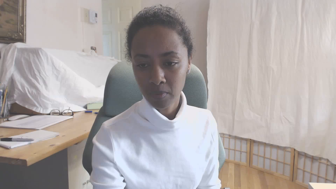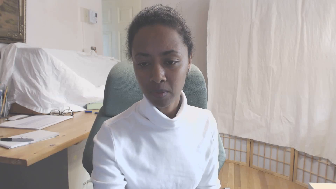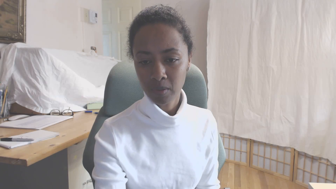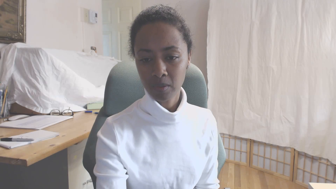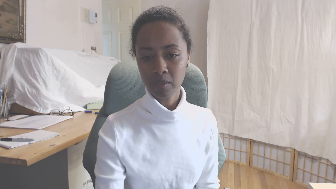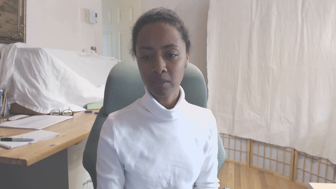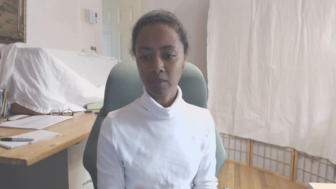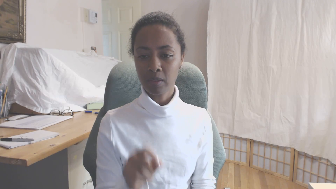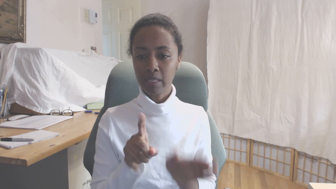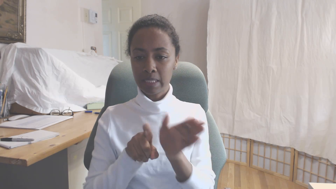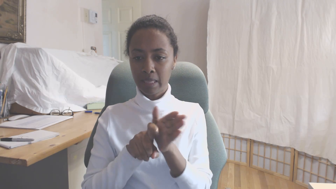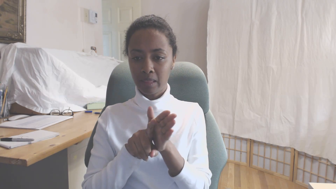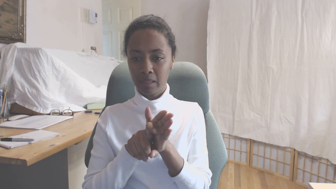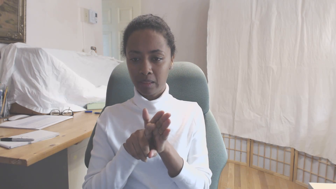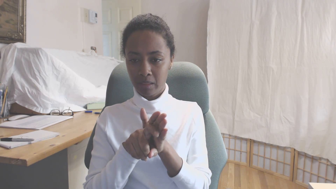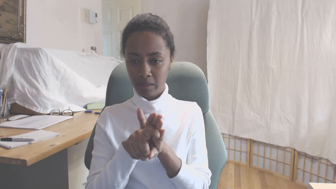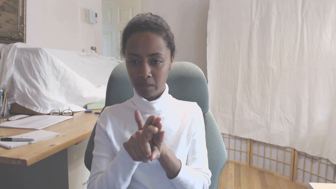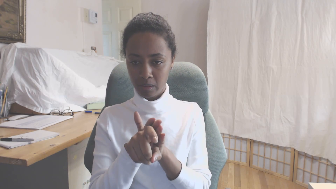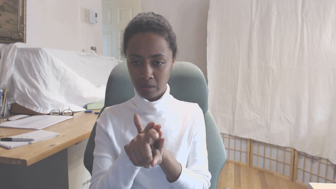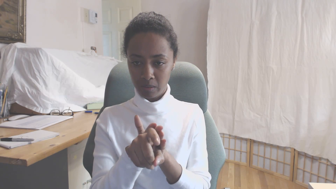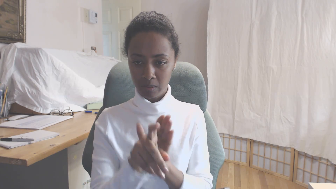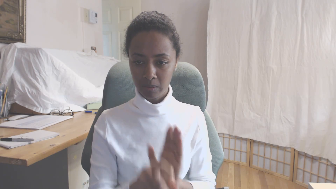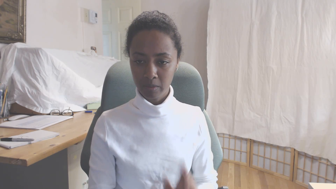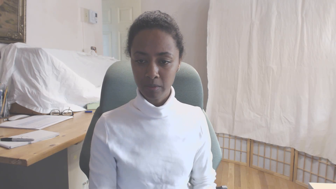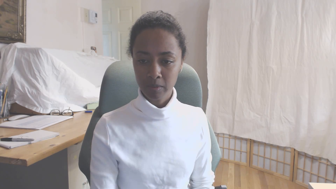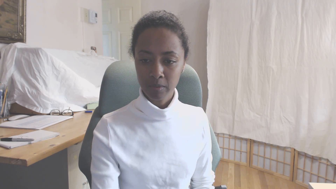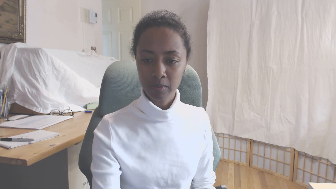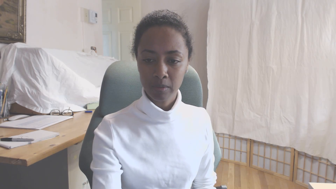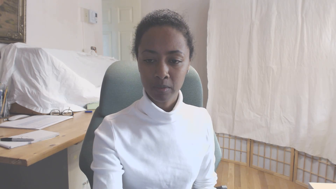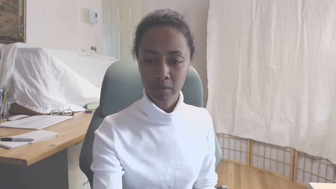eel